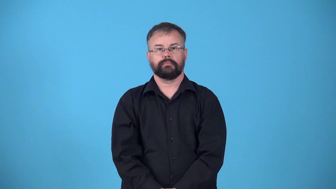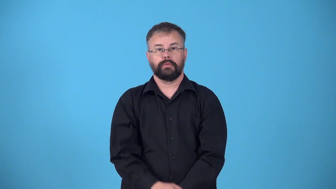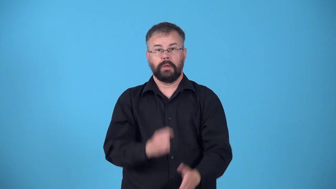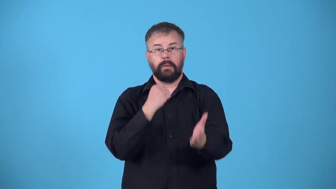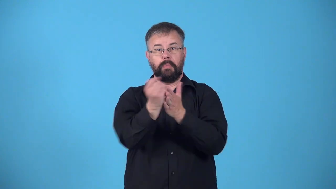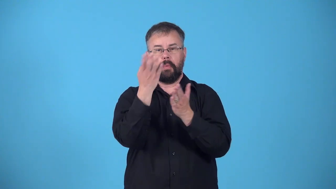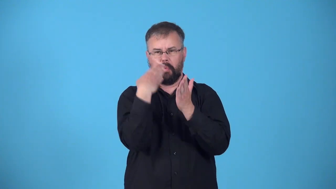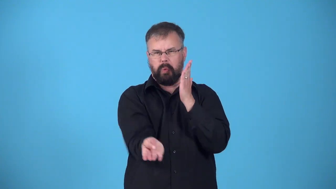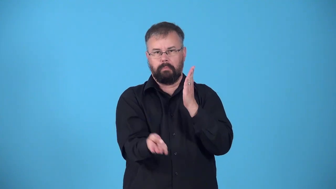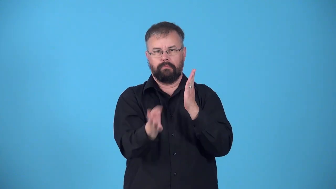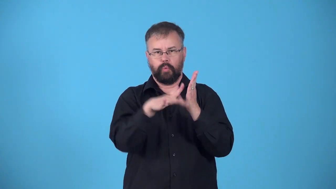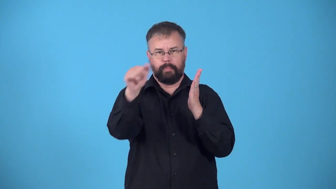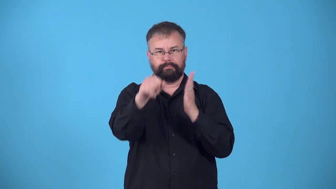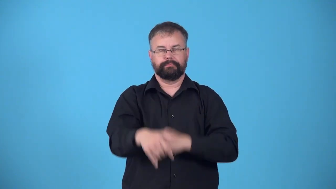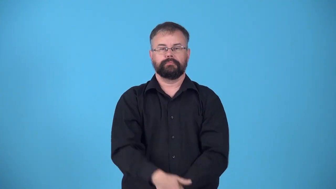knock out punch